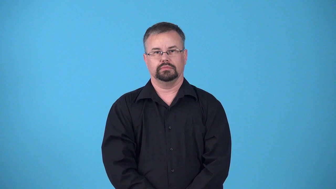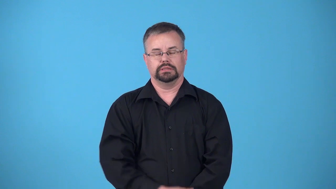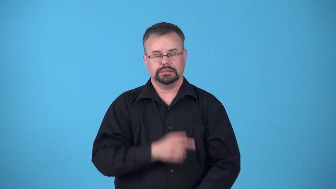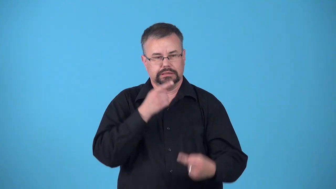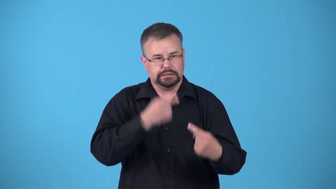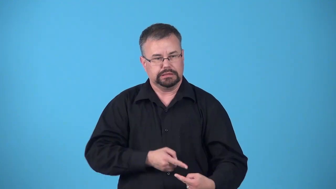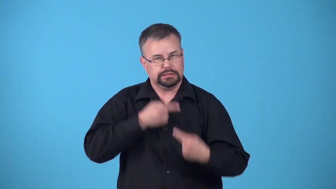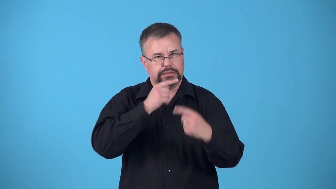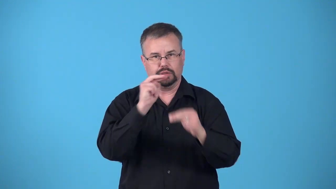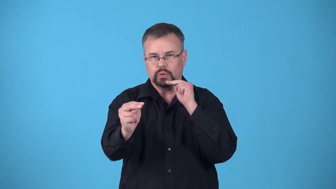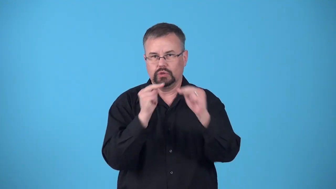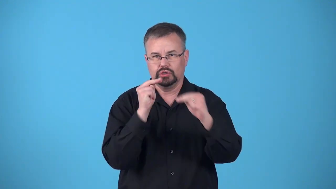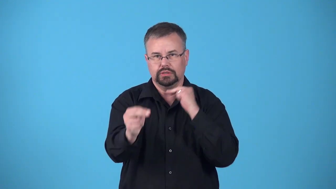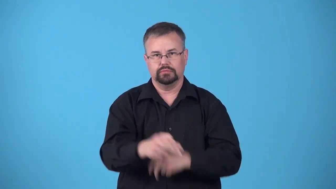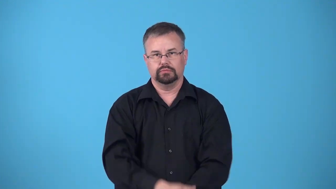horse trading